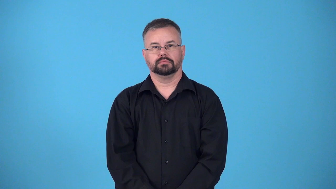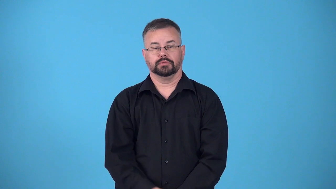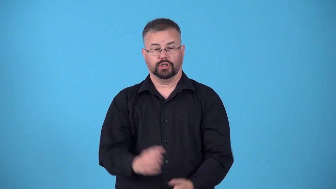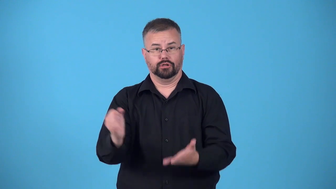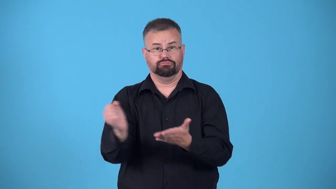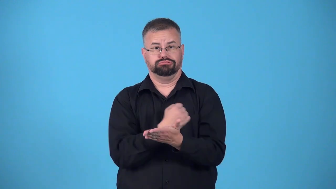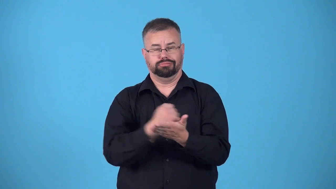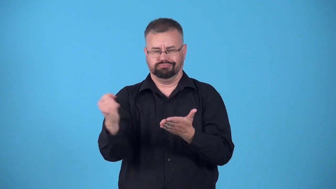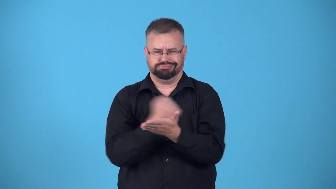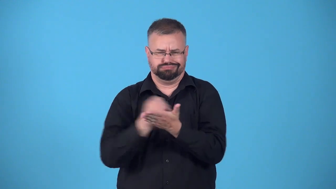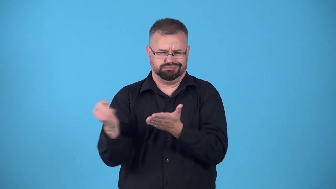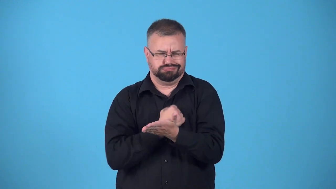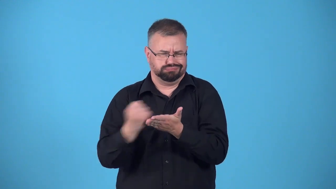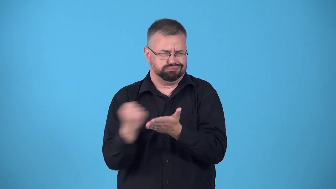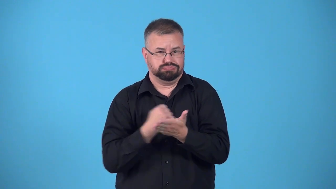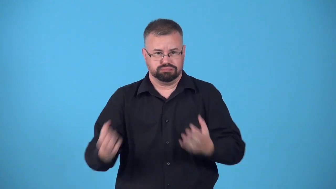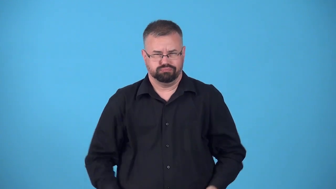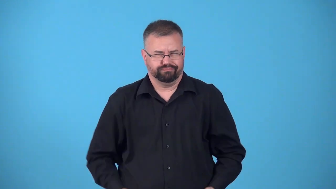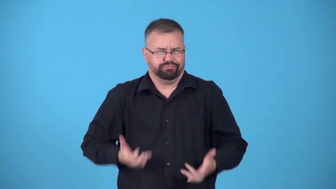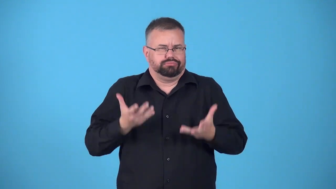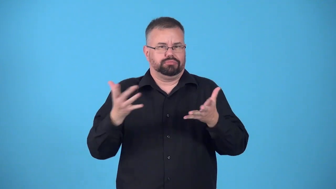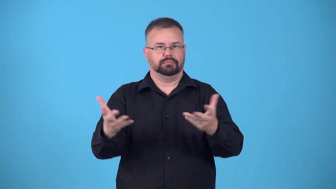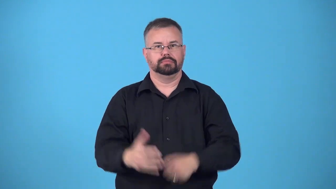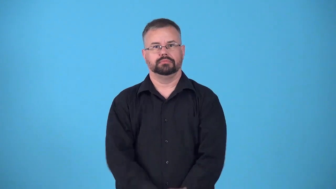run up,splurge,spendthift